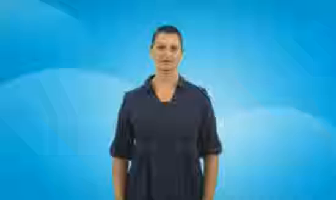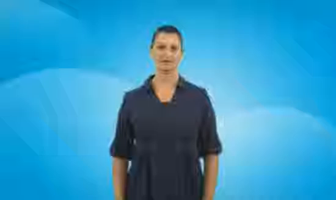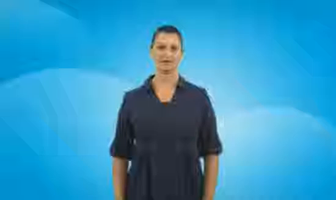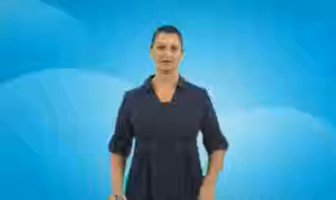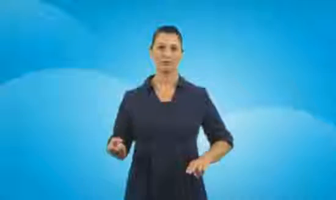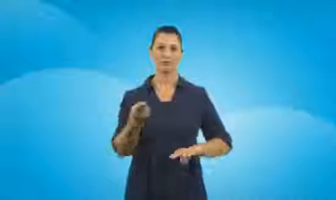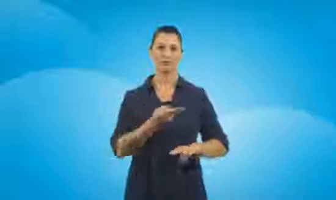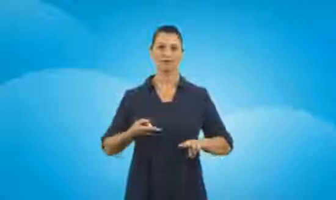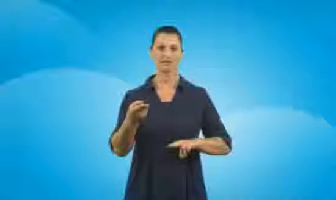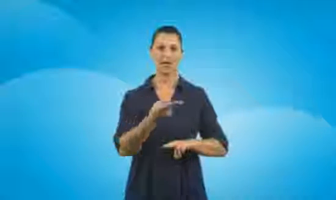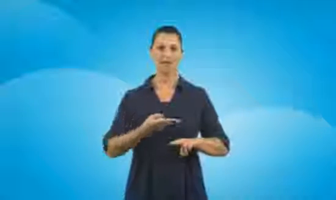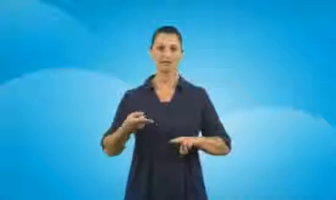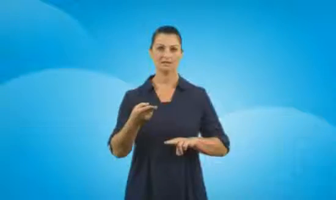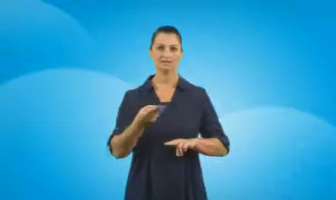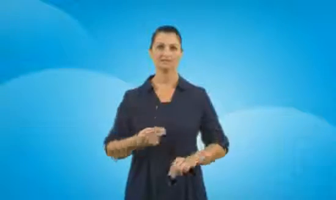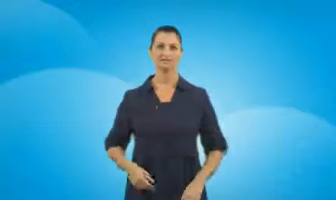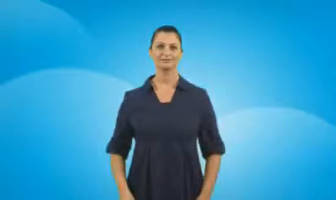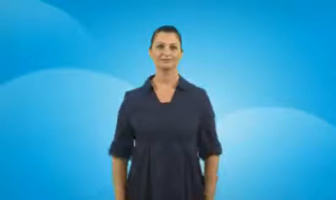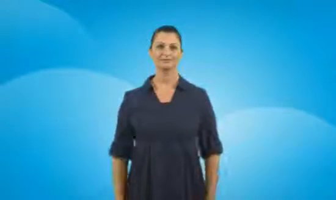Geography